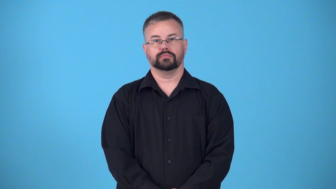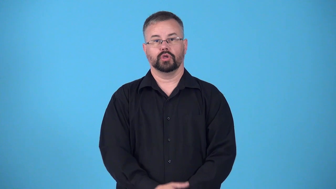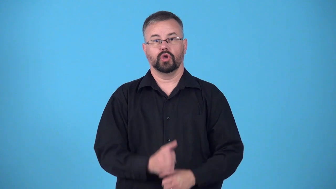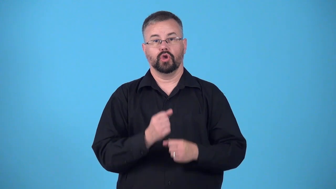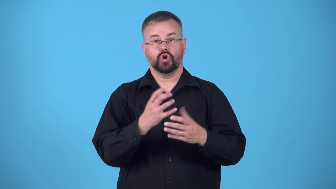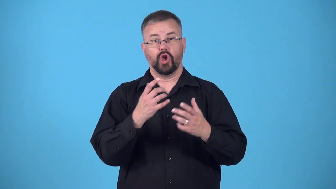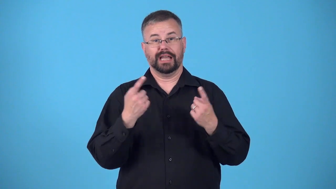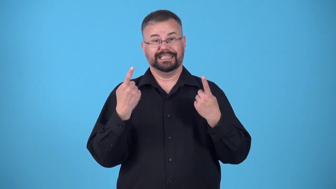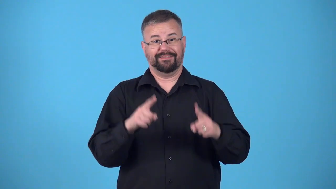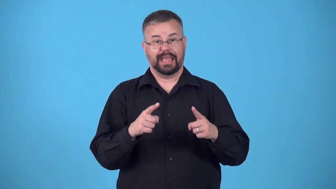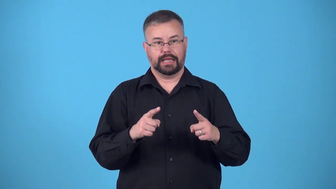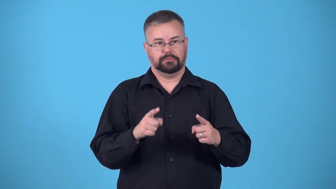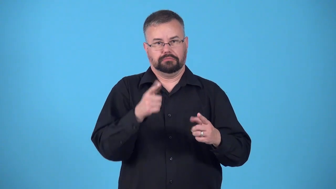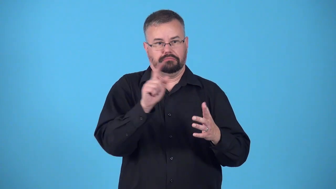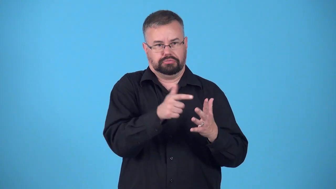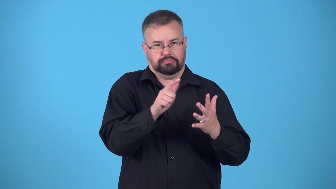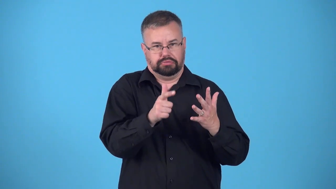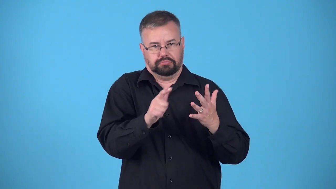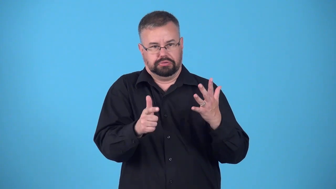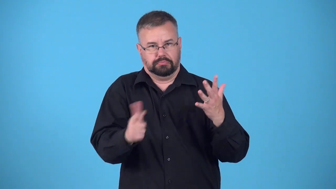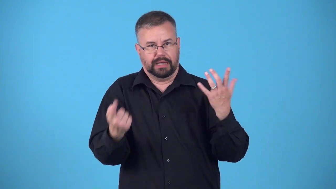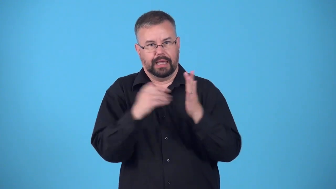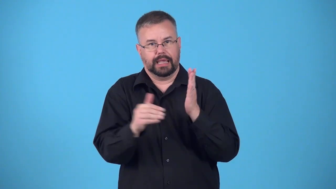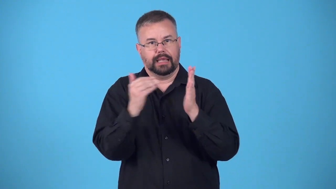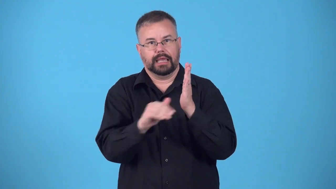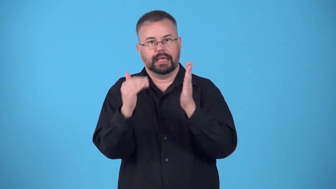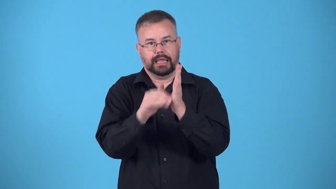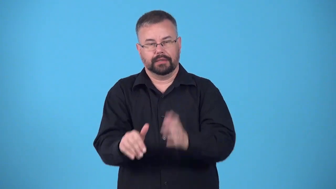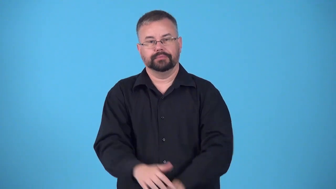string together